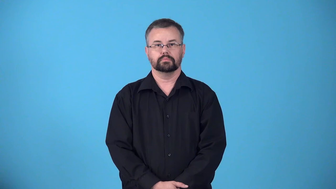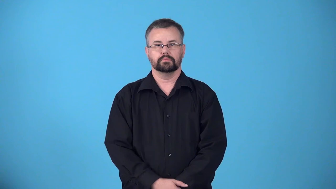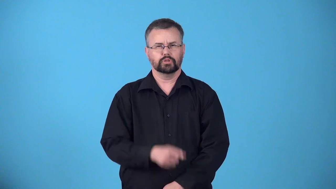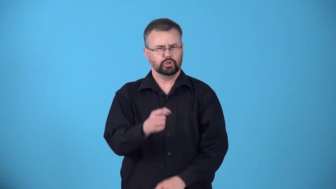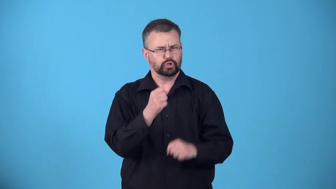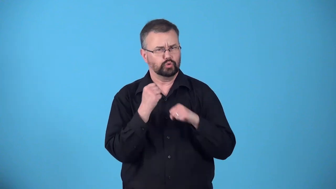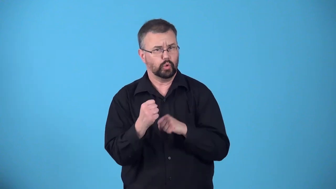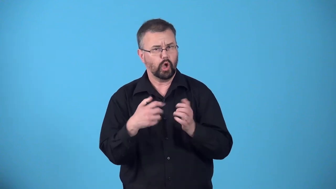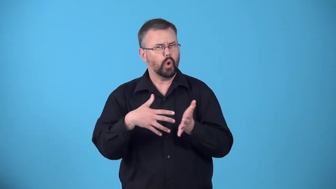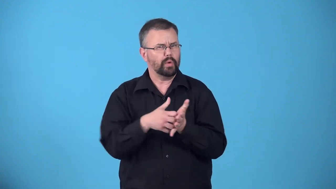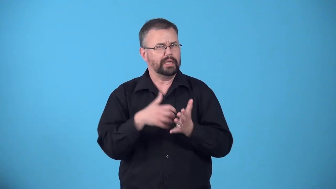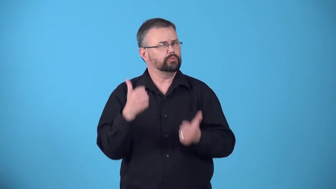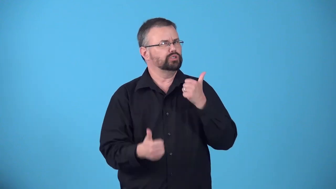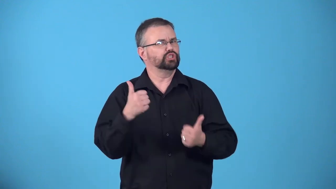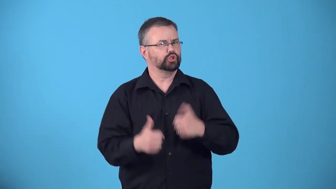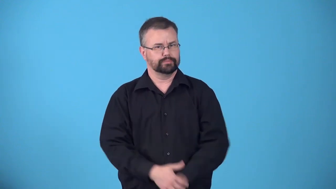are you a man or a mouse